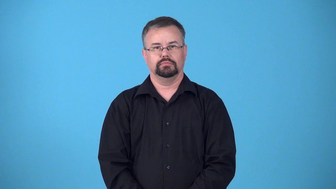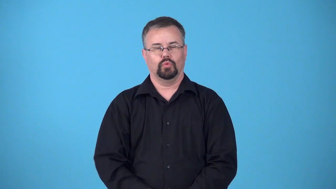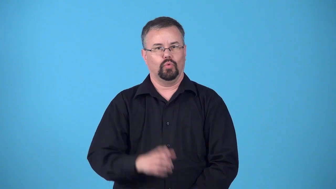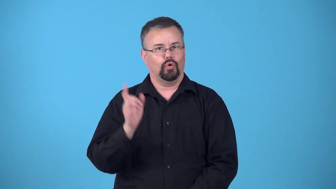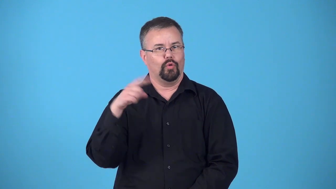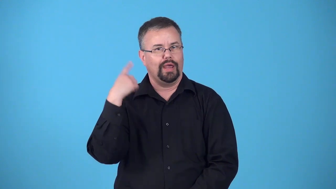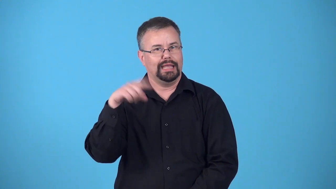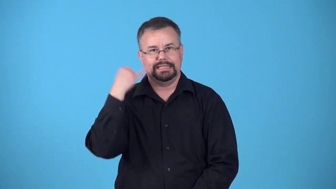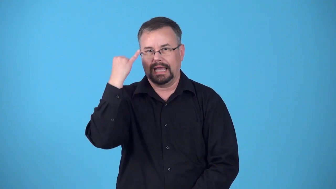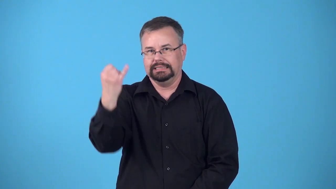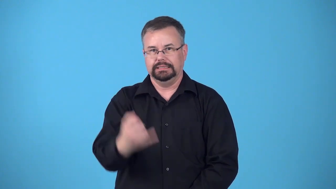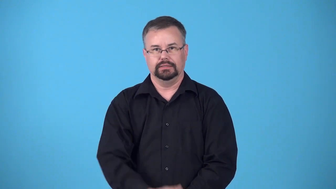pie in the sky